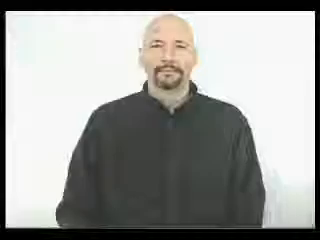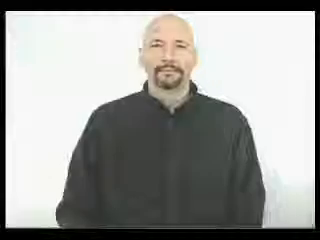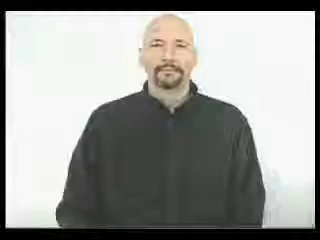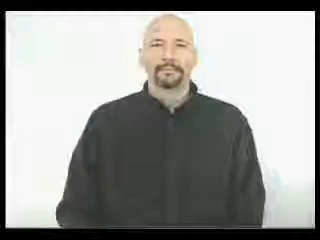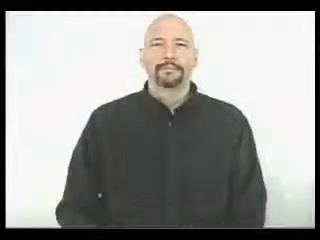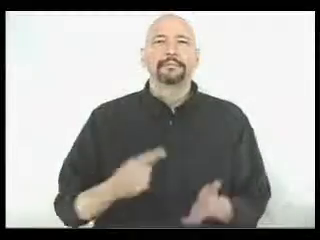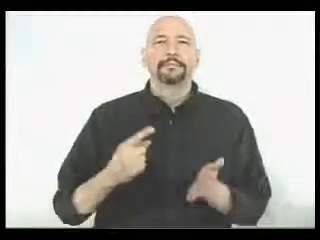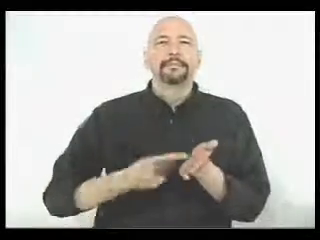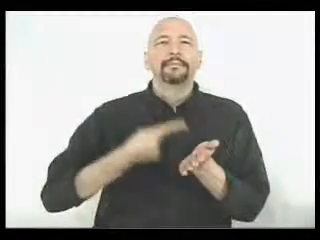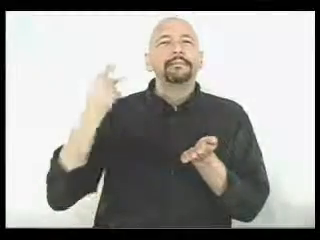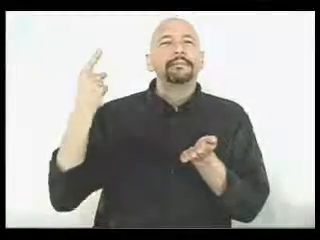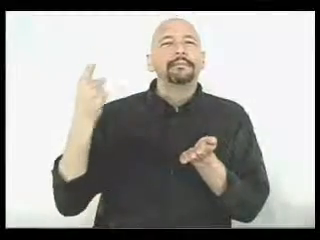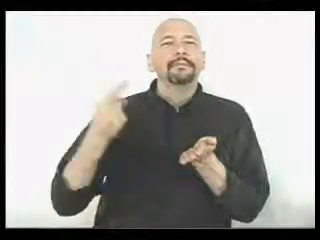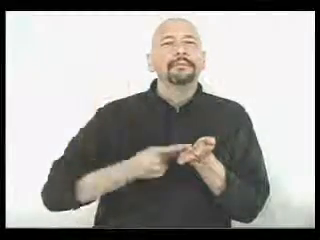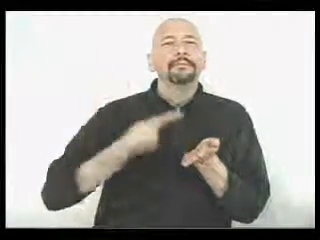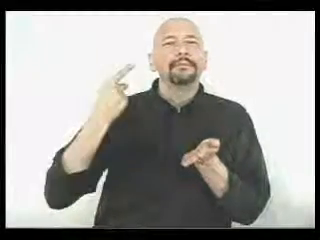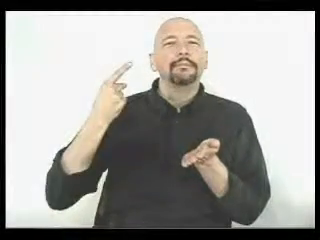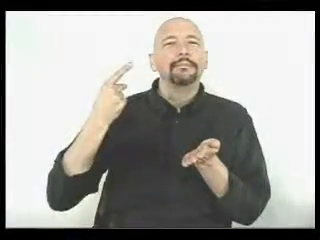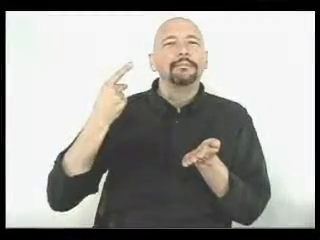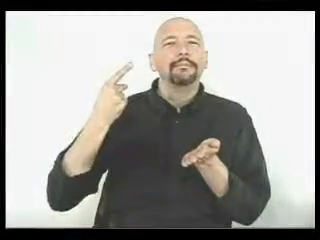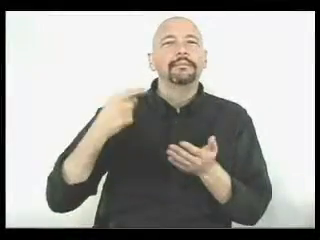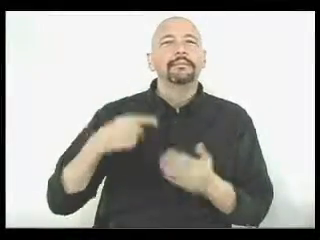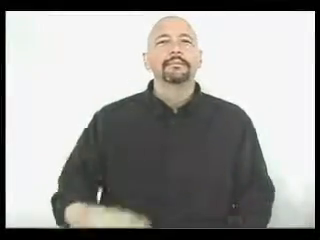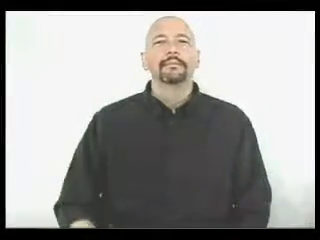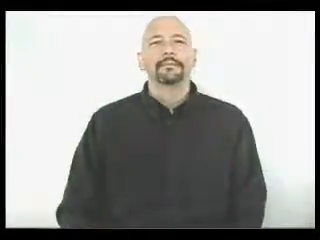SOMETIMES